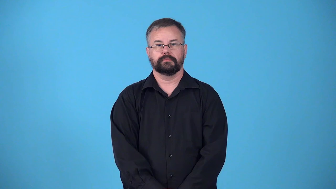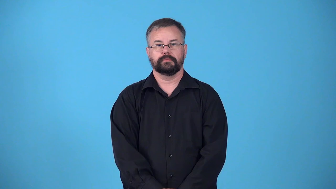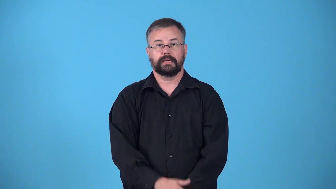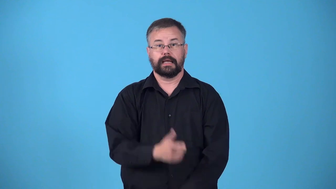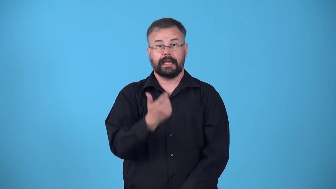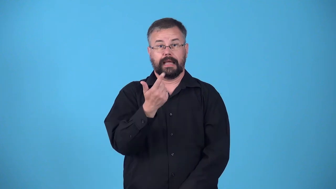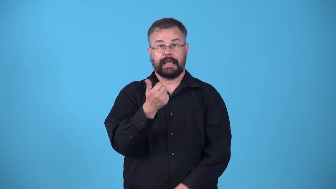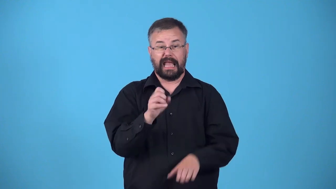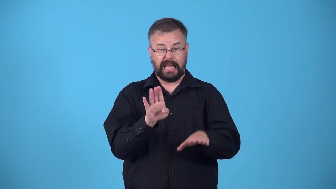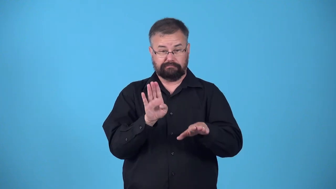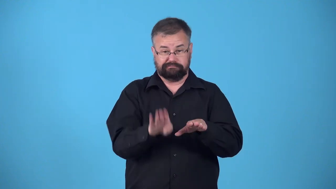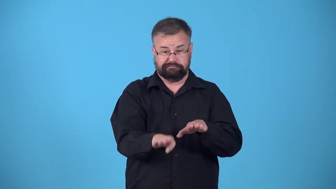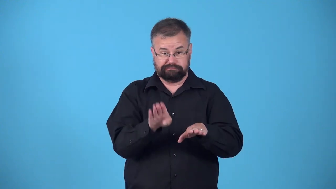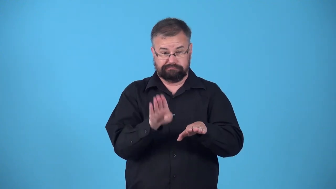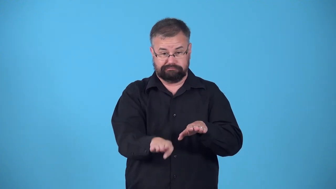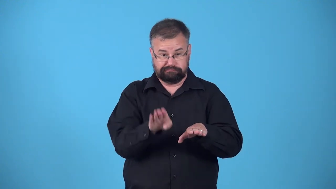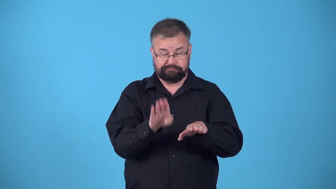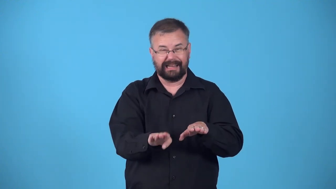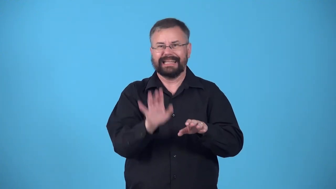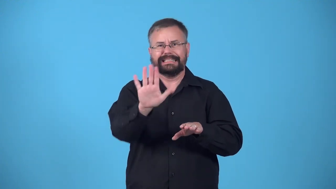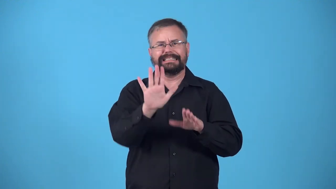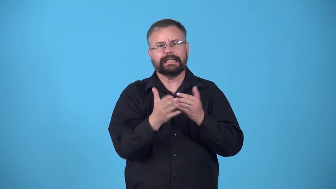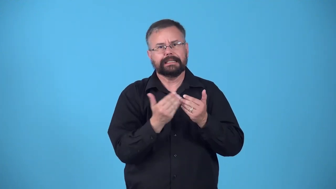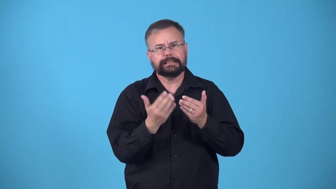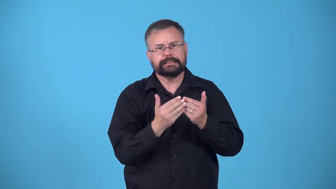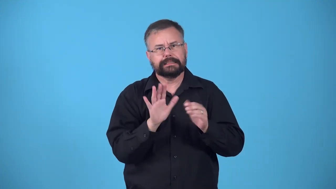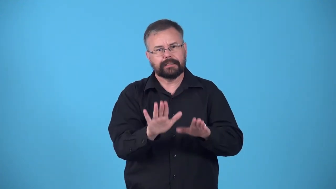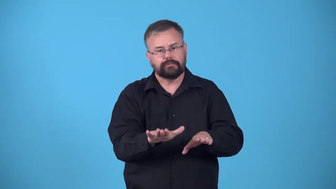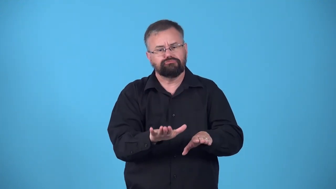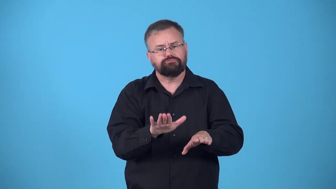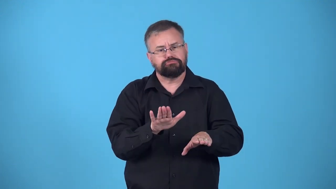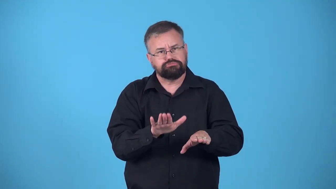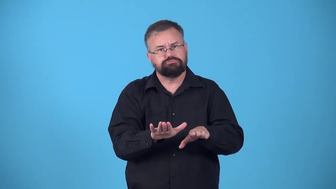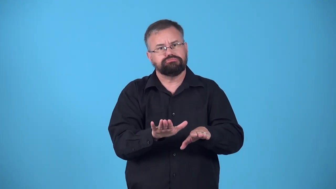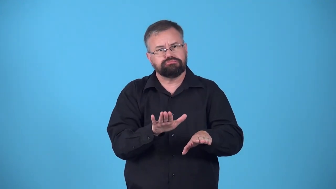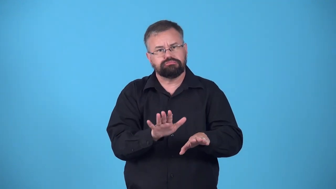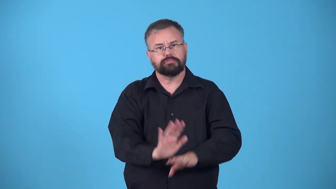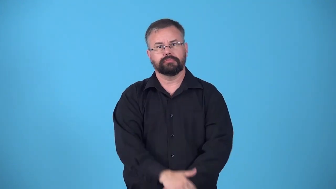ease off